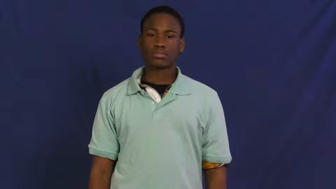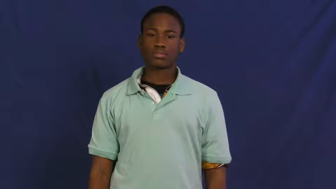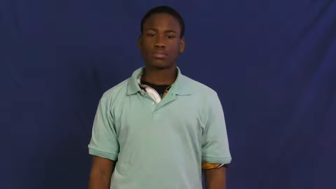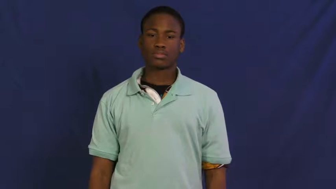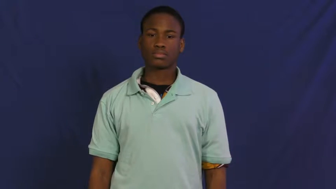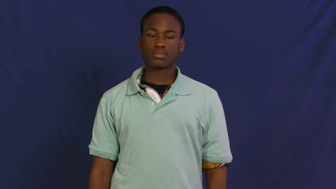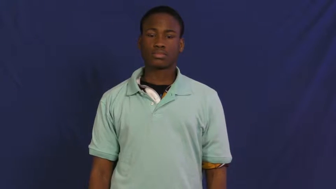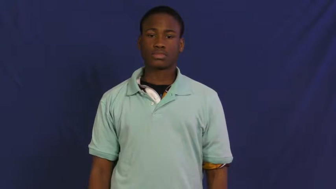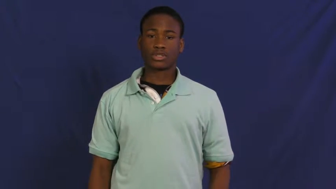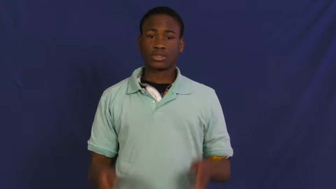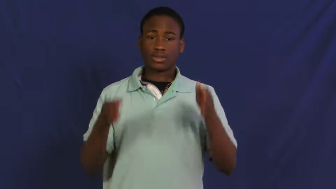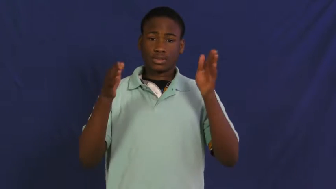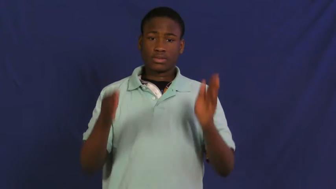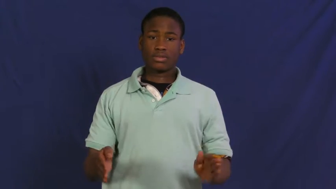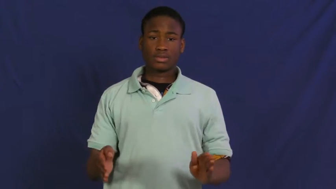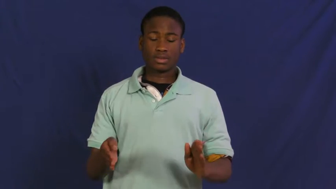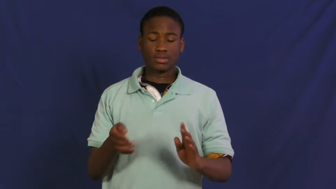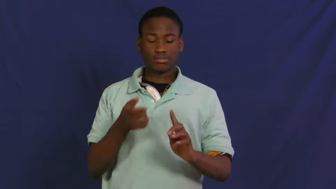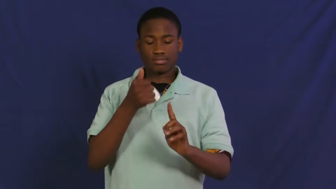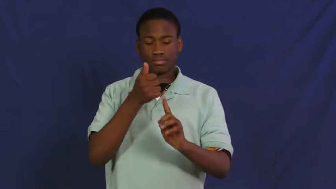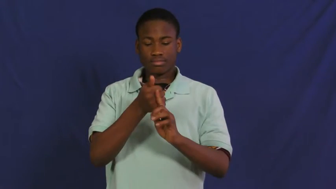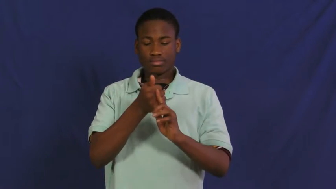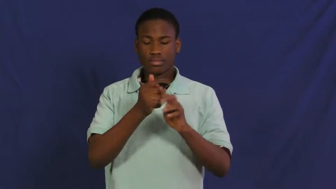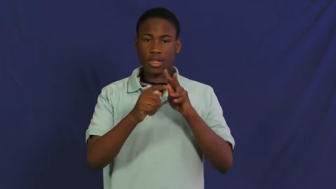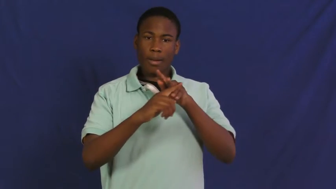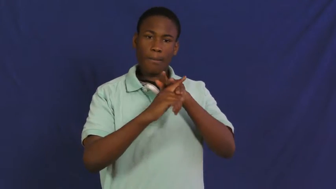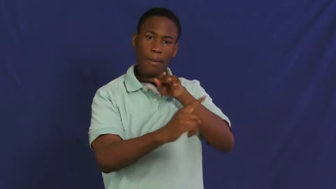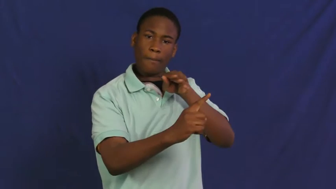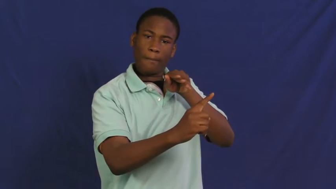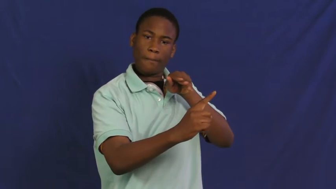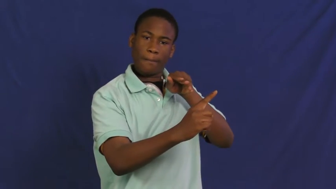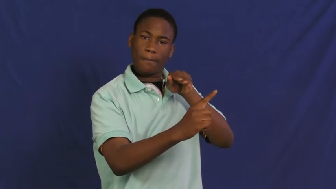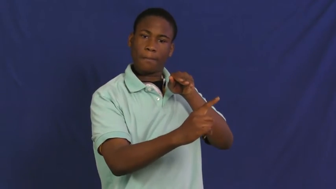fugitive